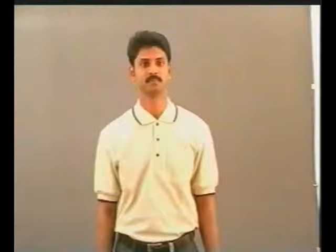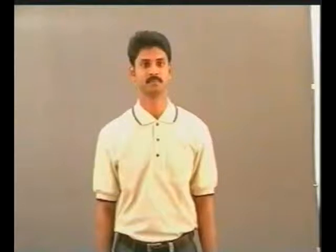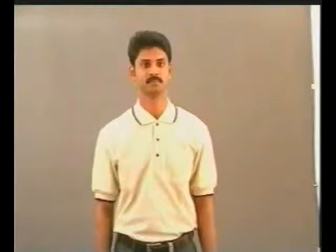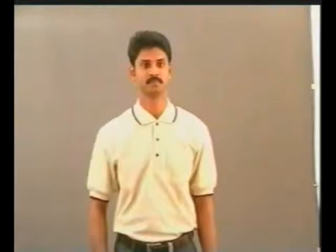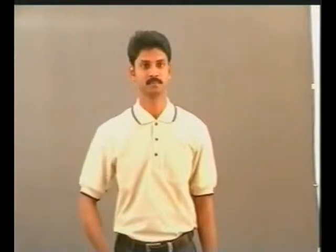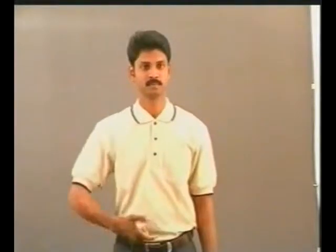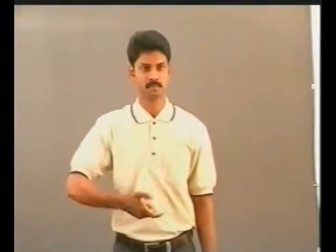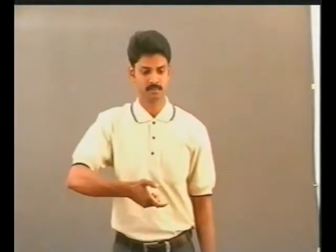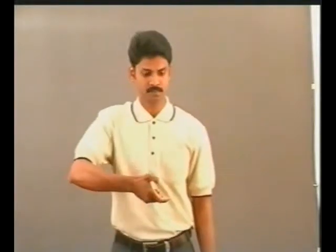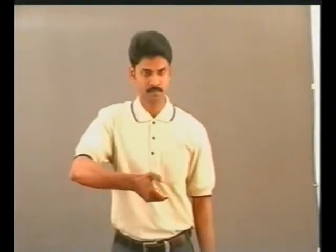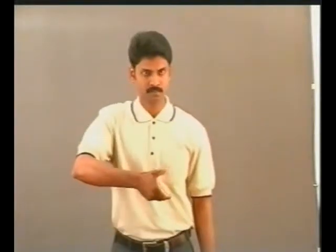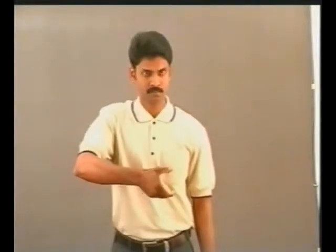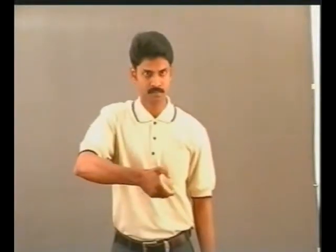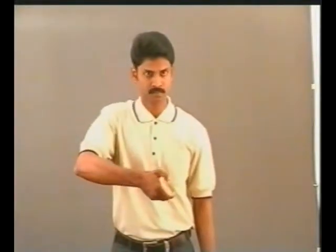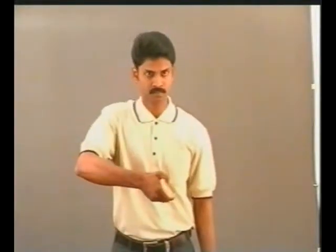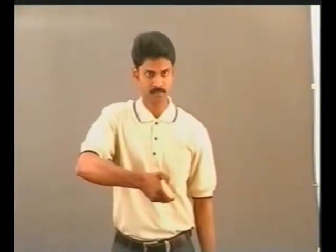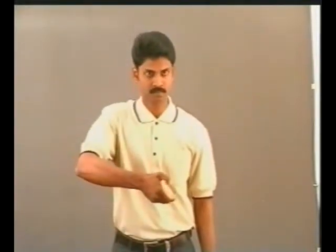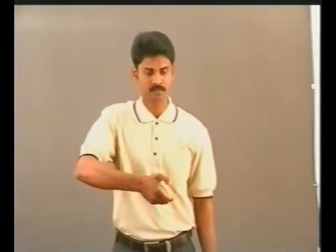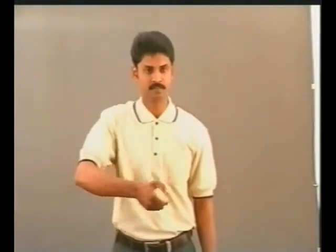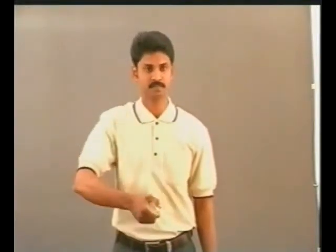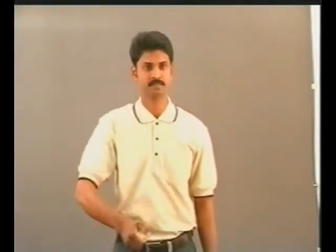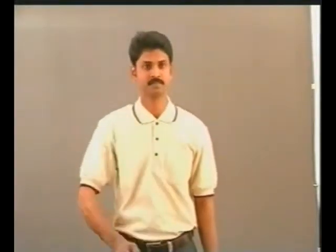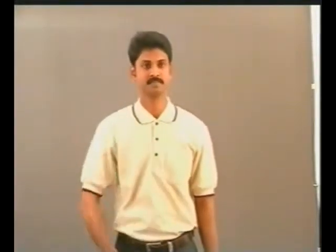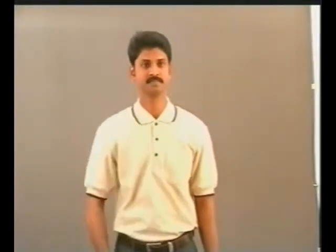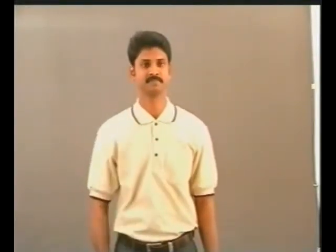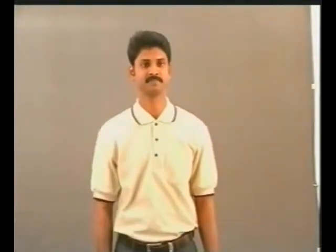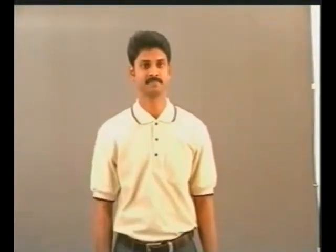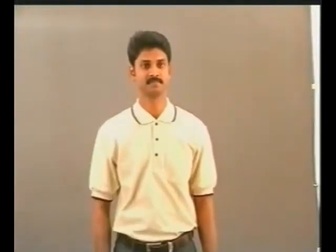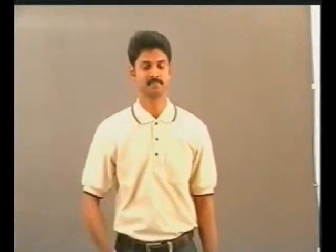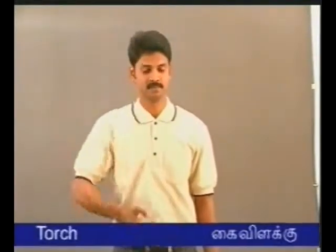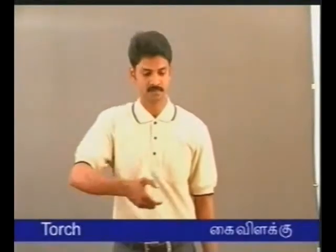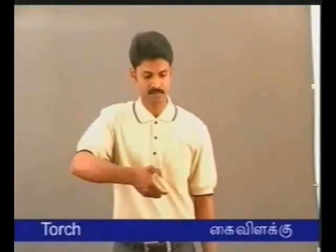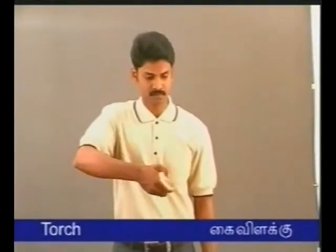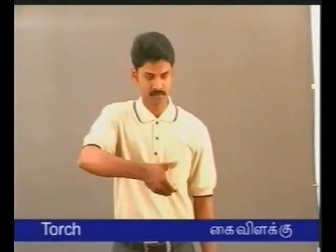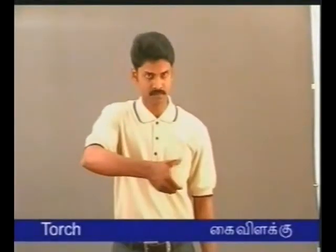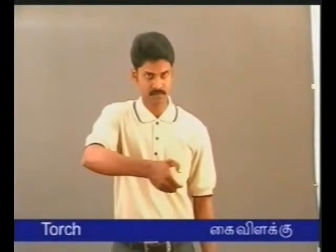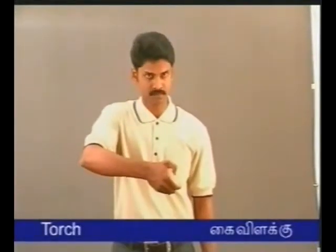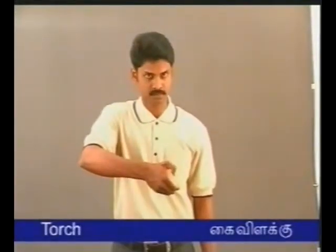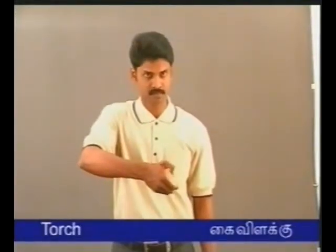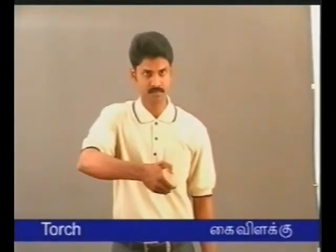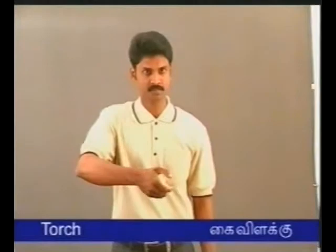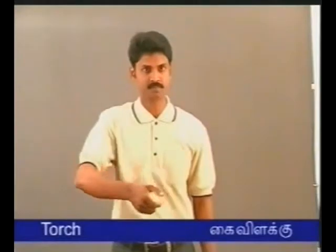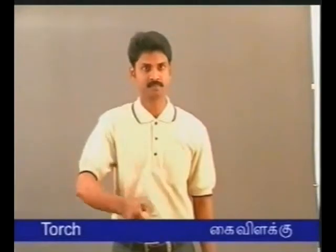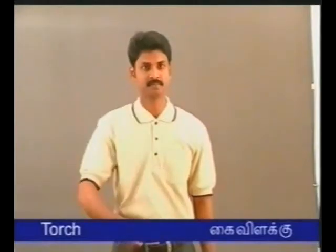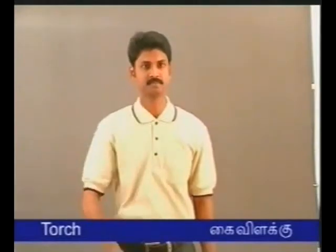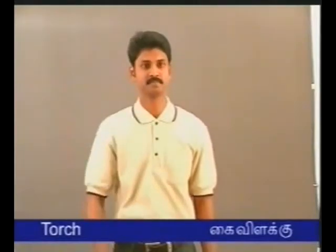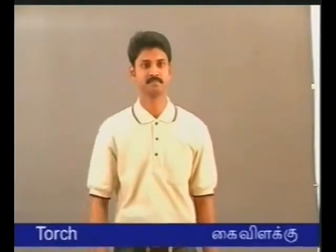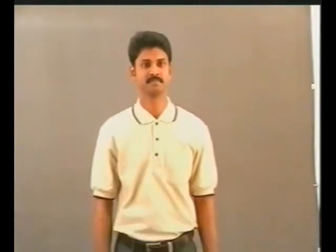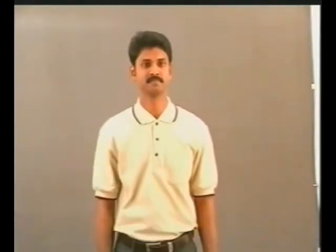torch